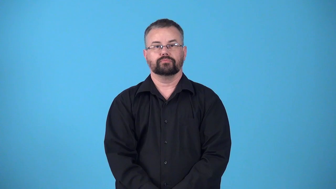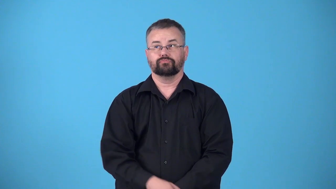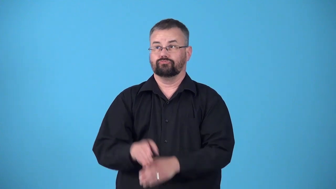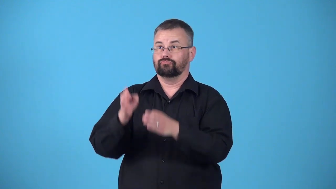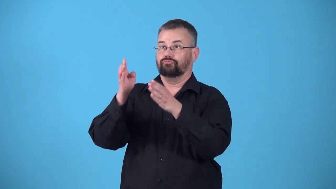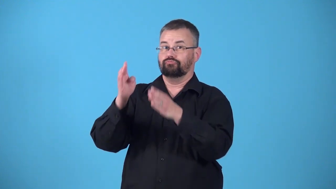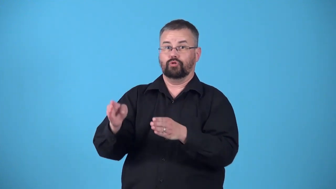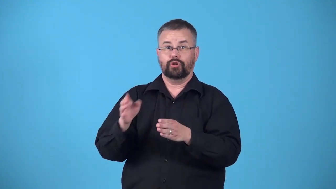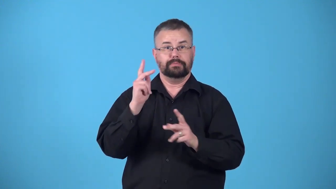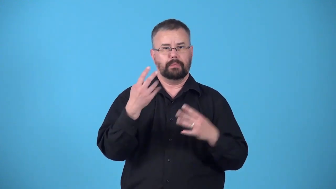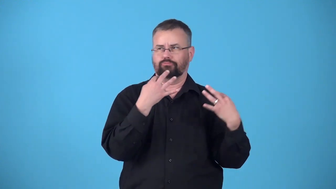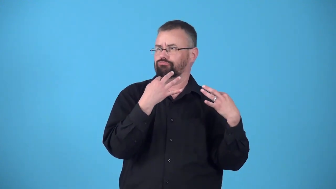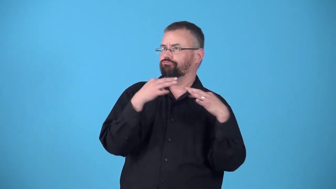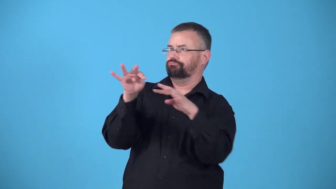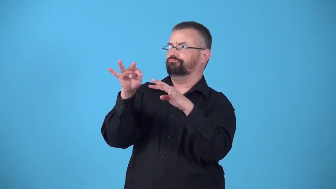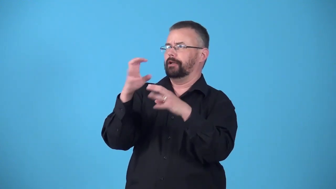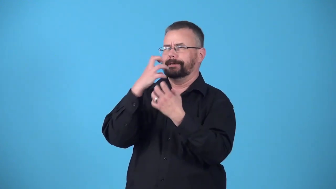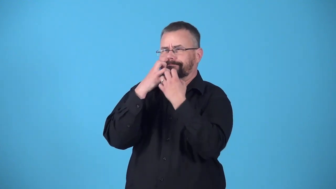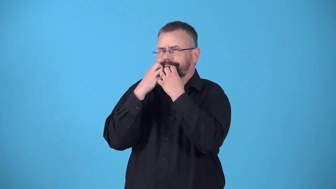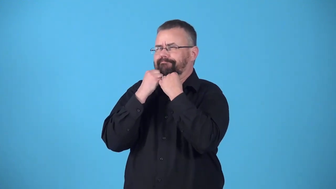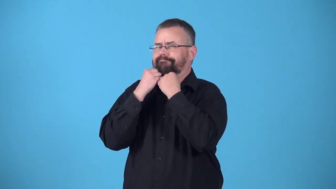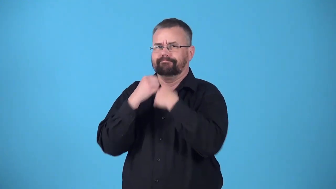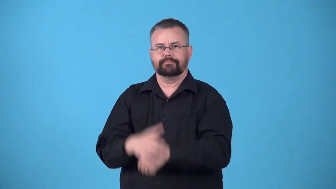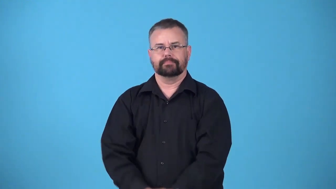belle of the ball